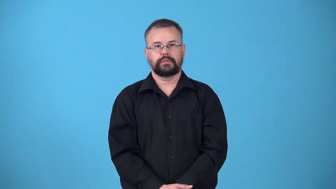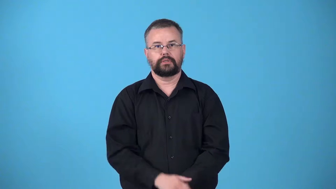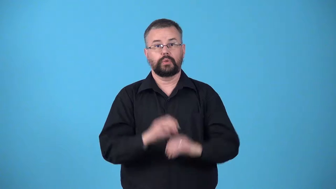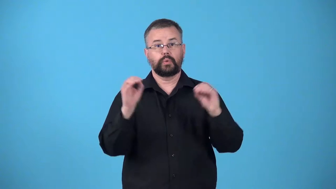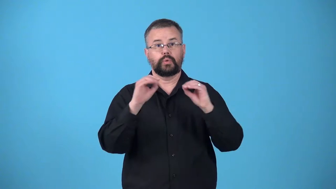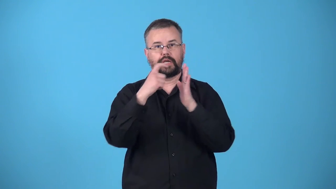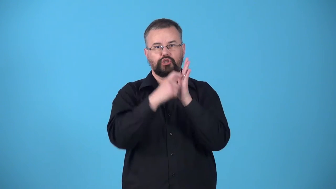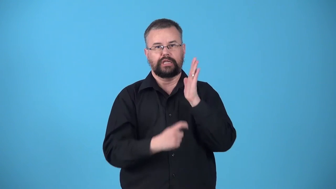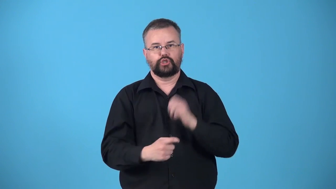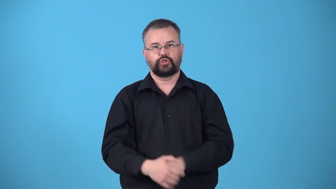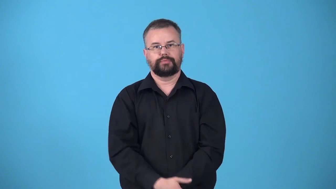unscratched